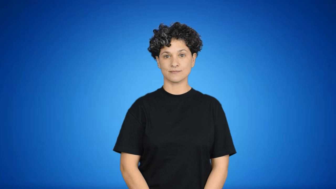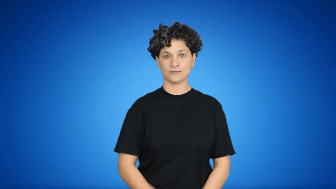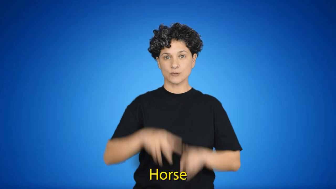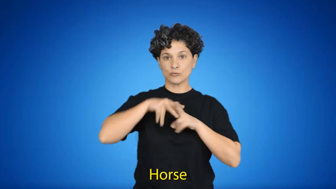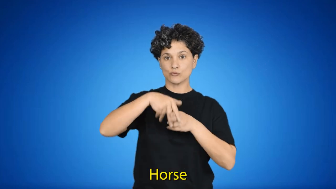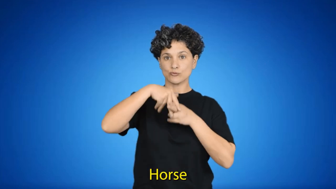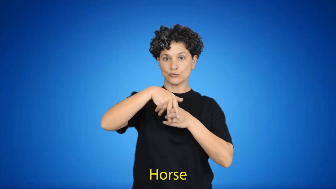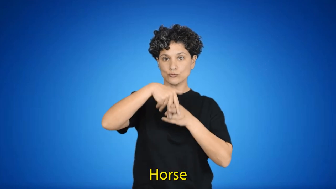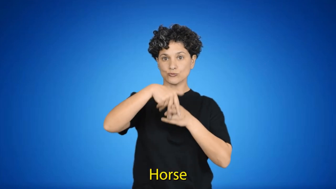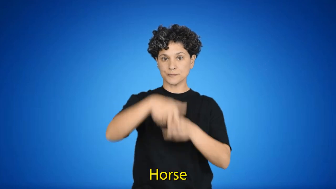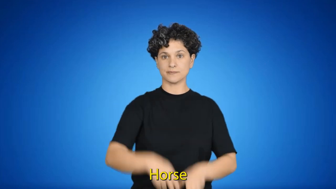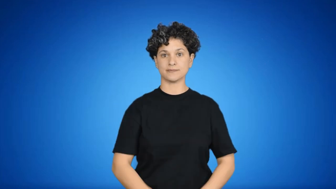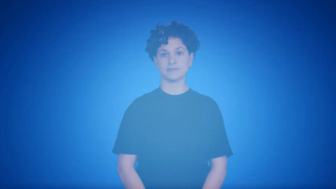Horse